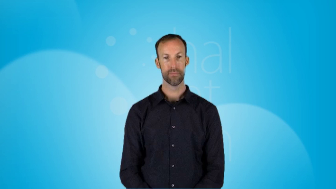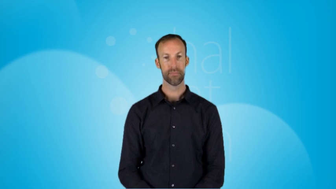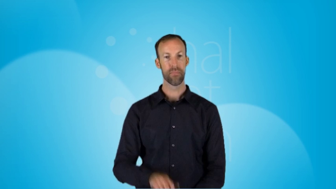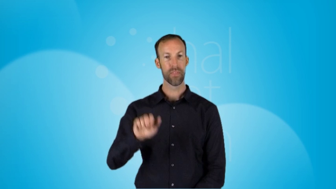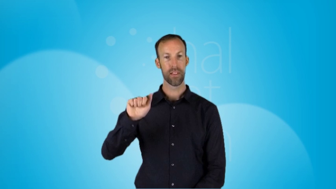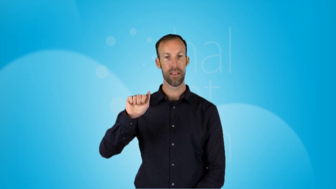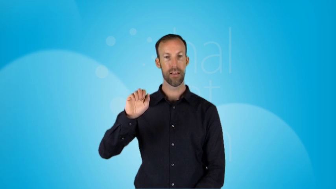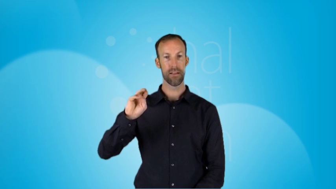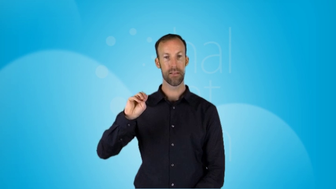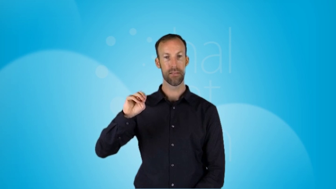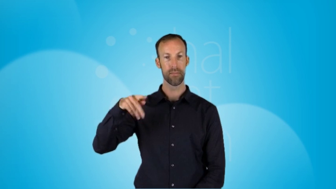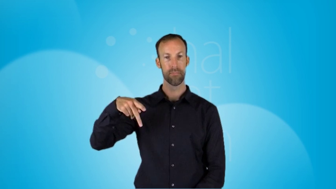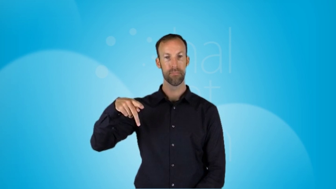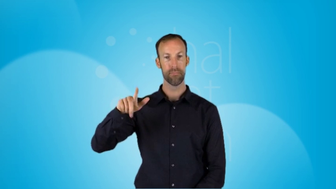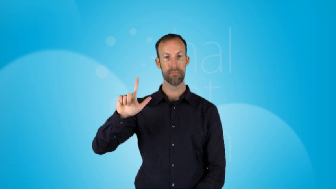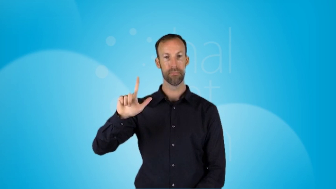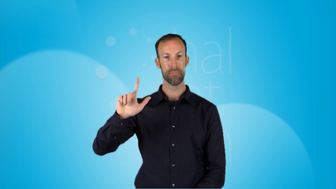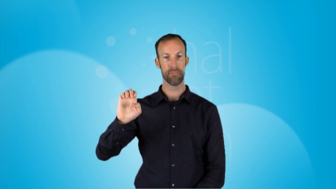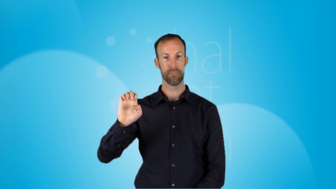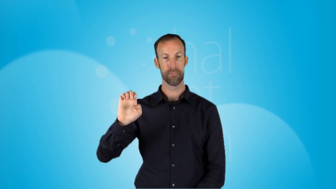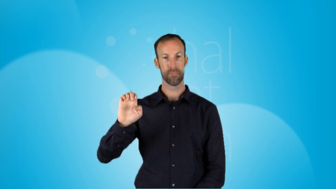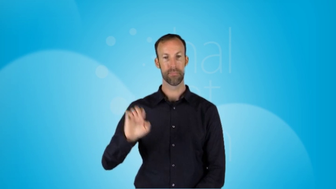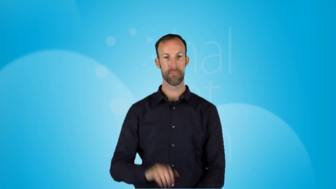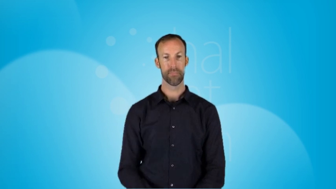ample